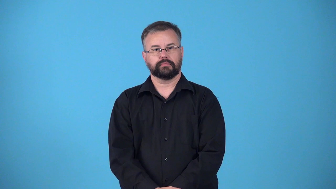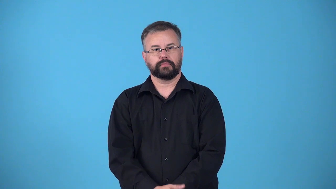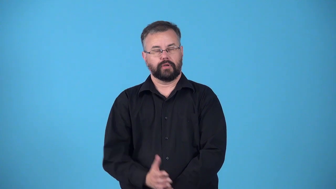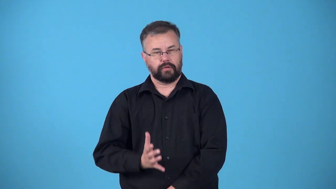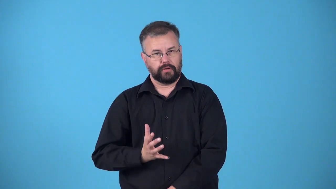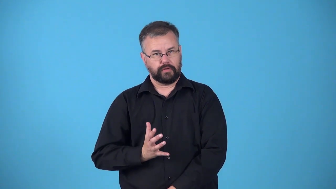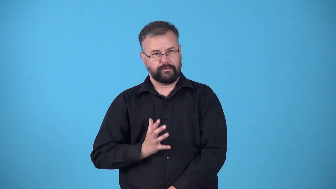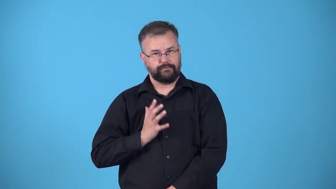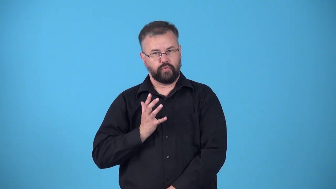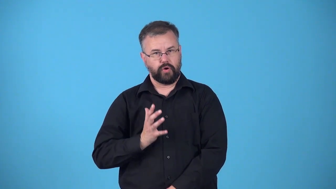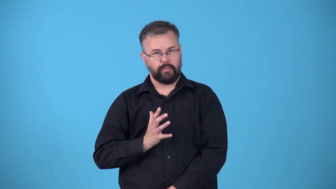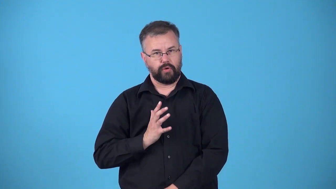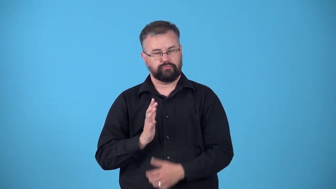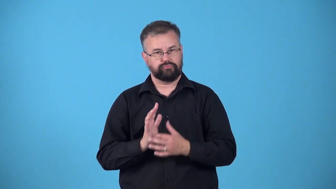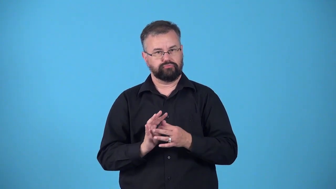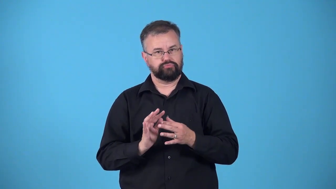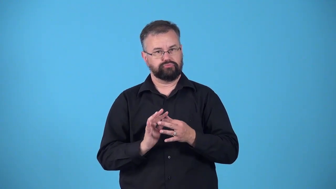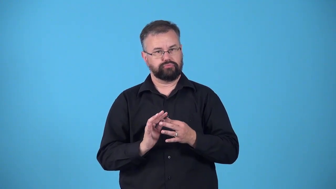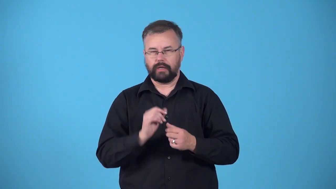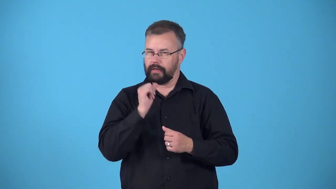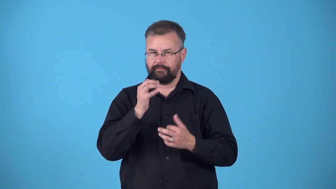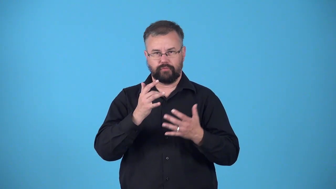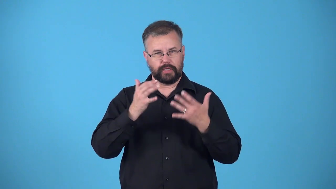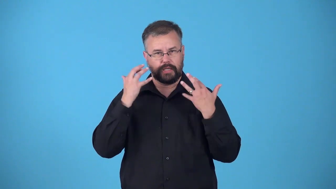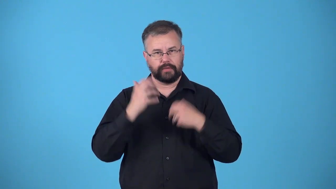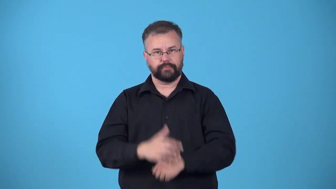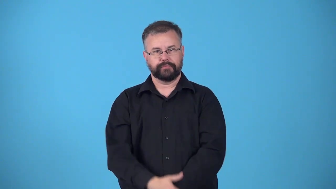frigid